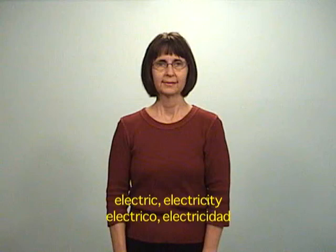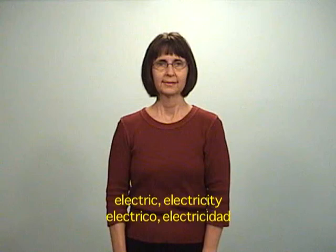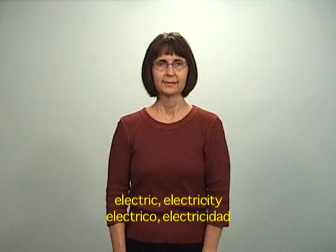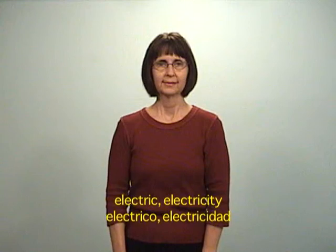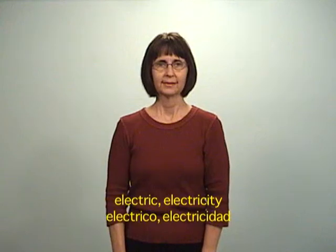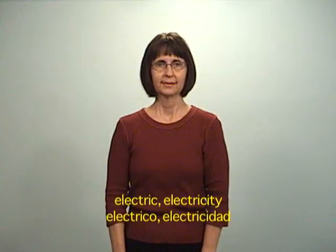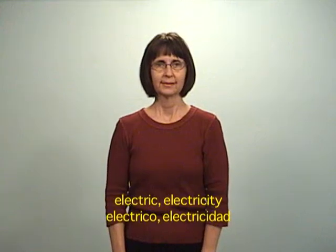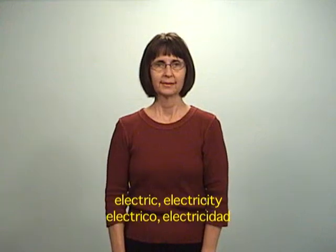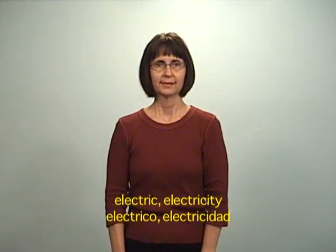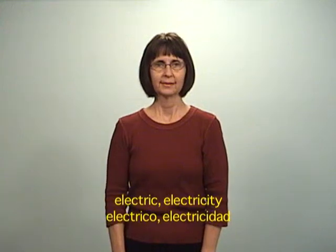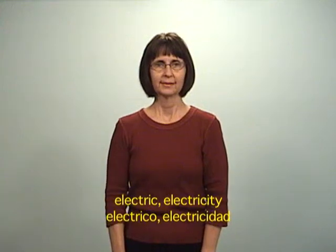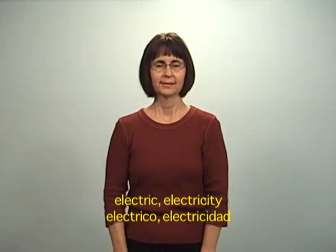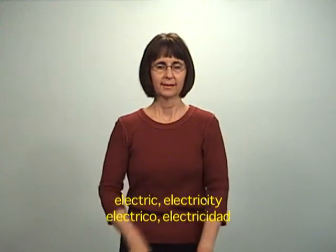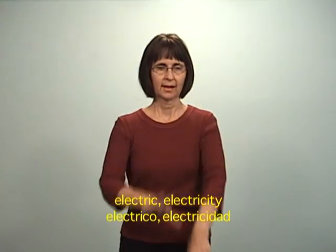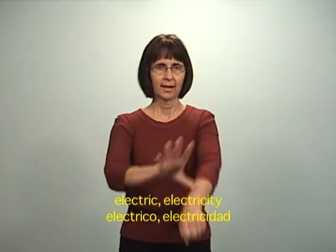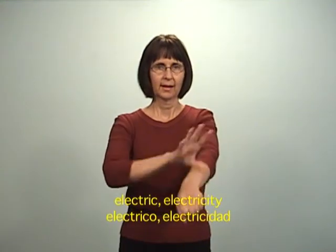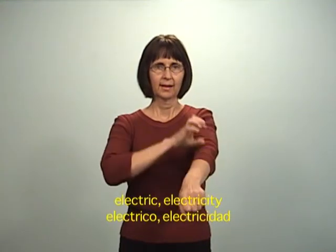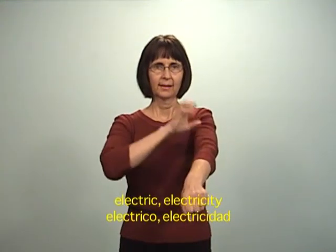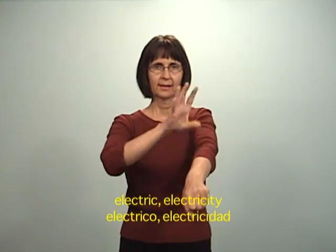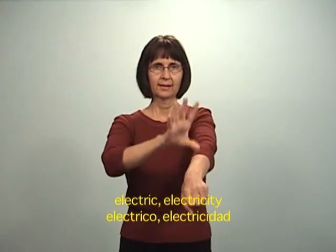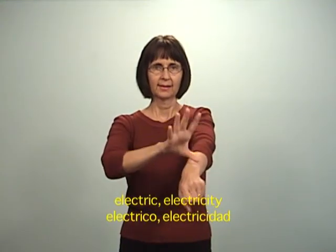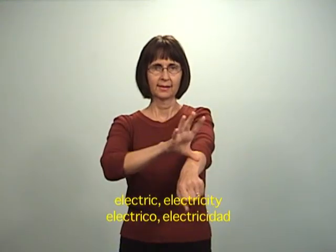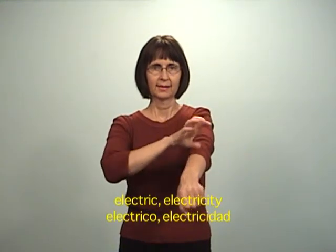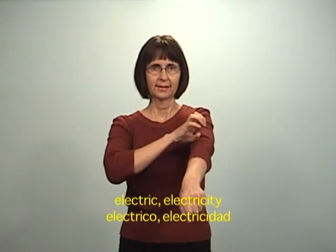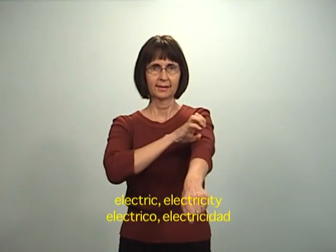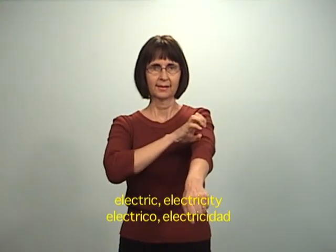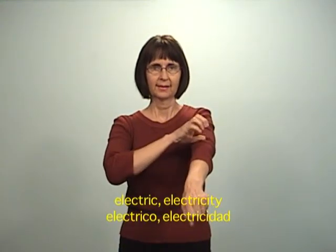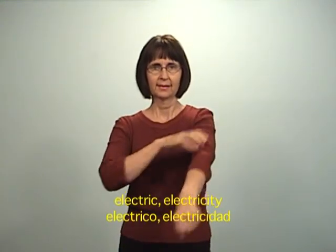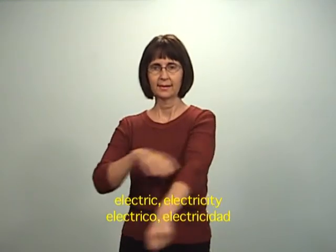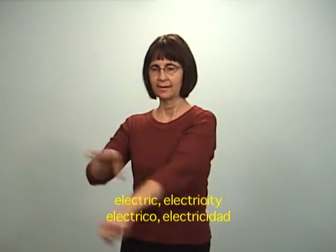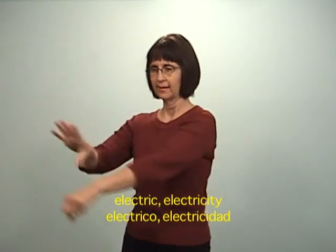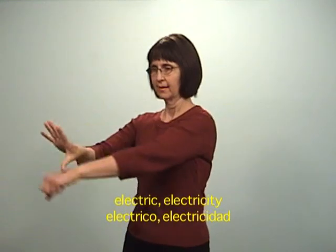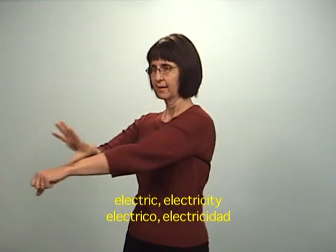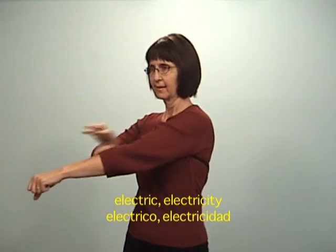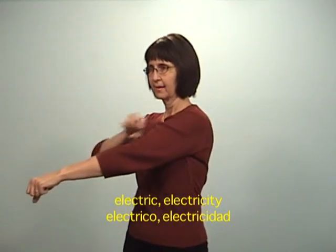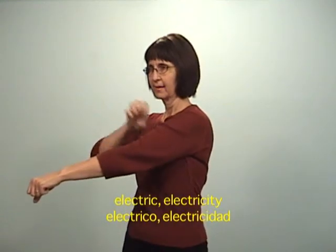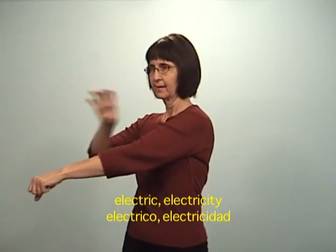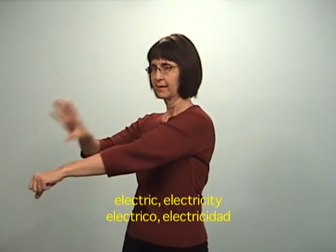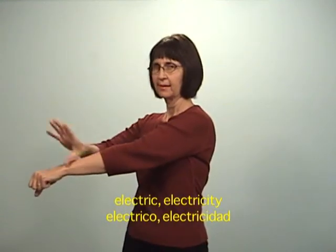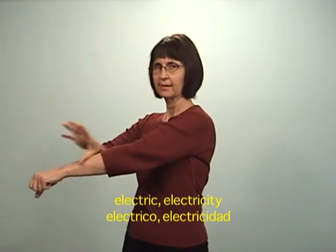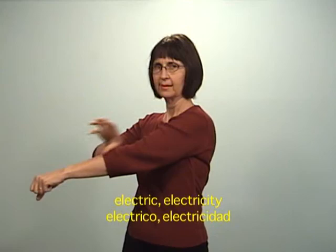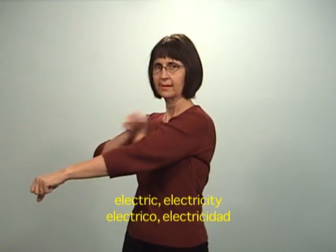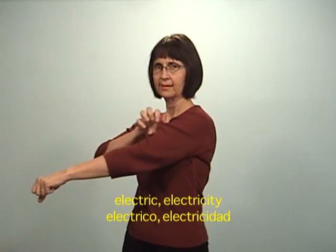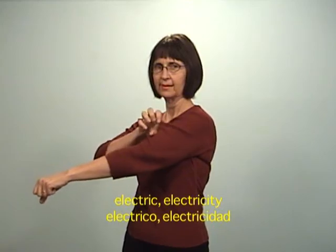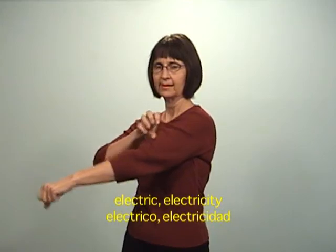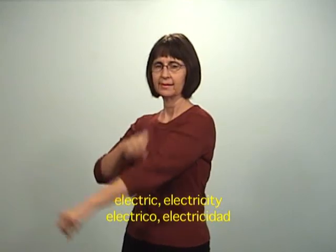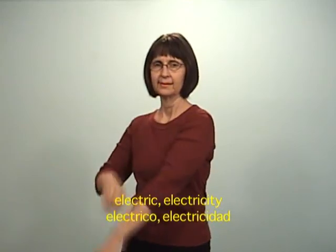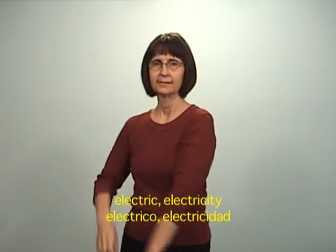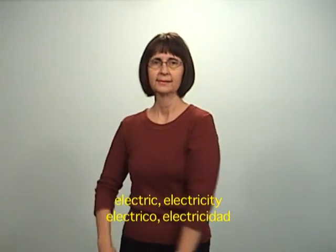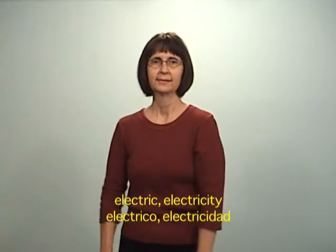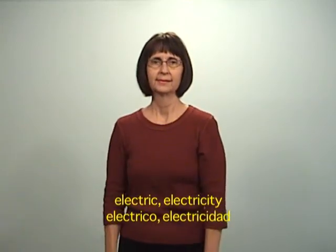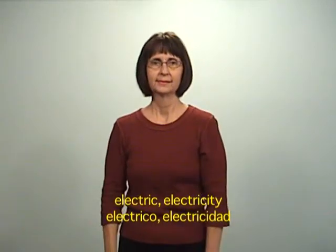Electric, electricity